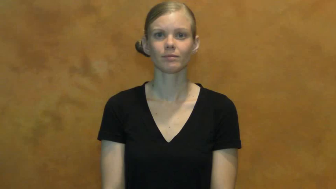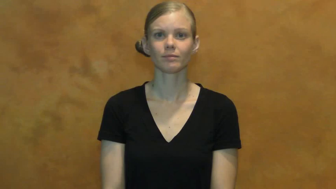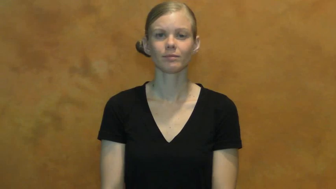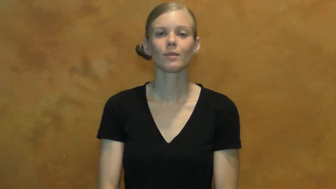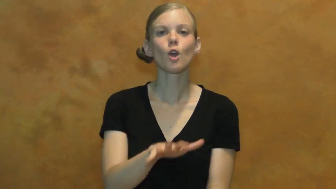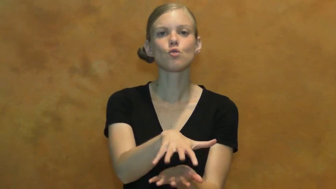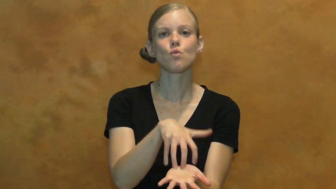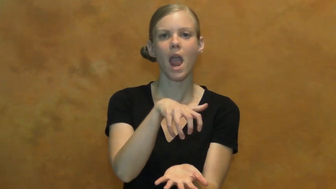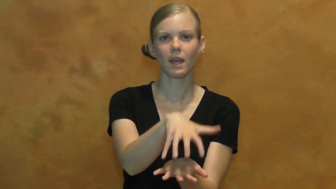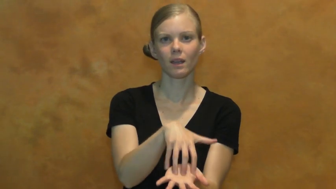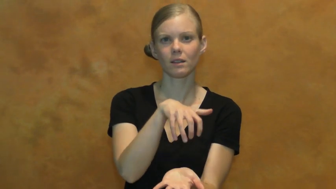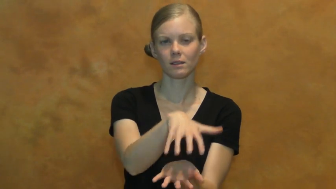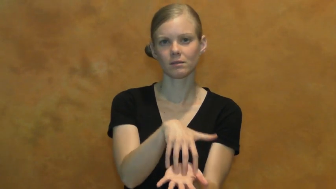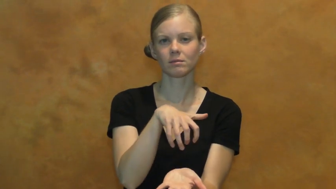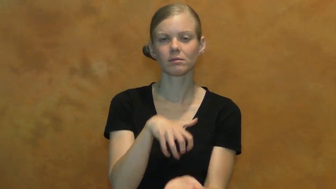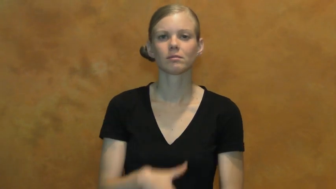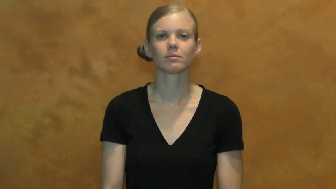rake